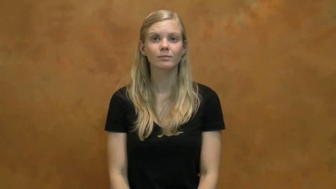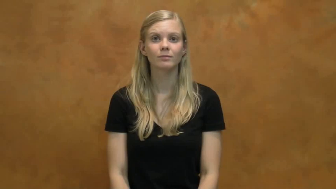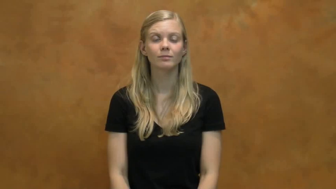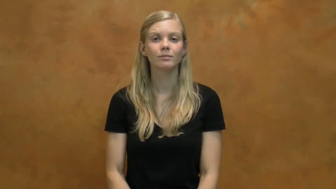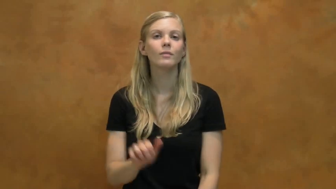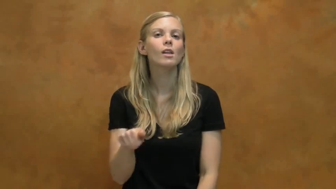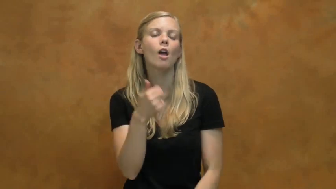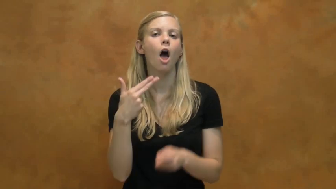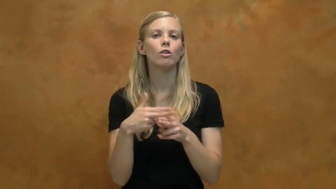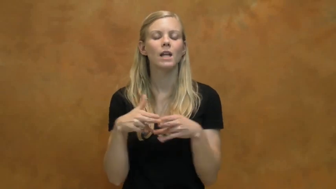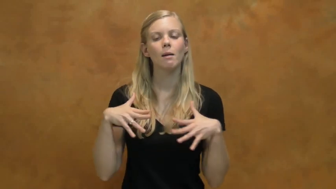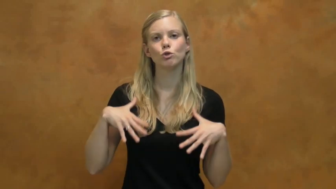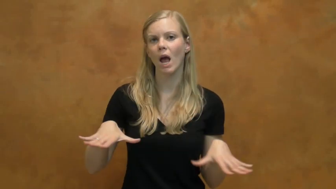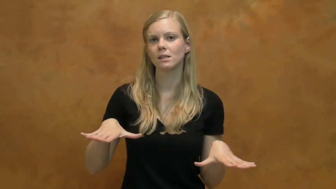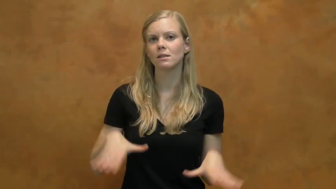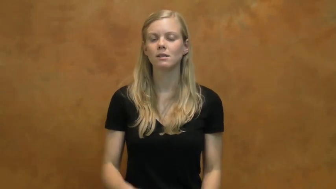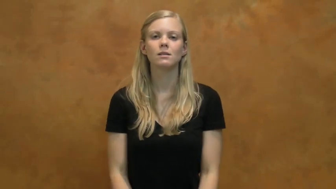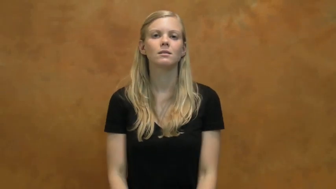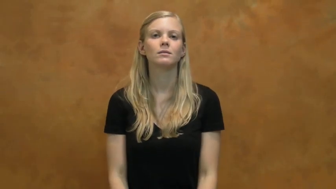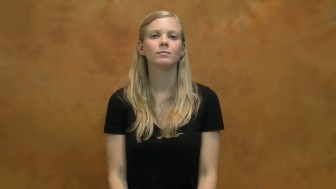frock